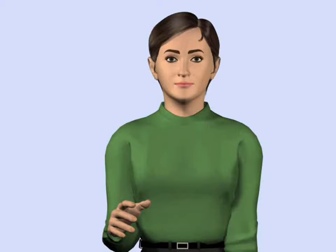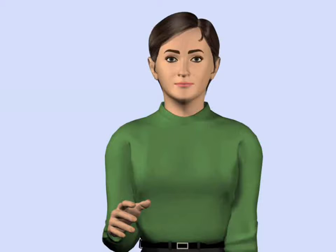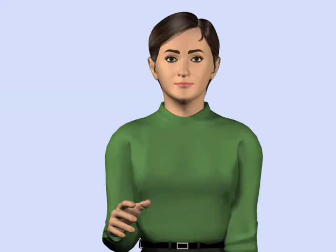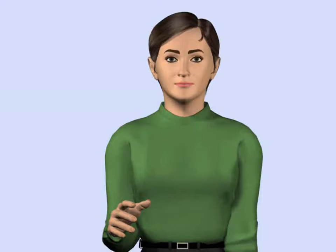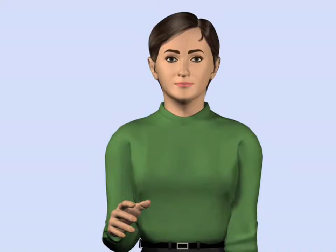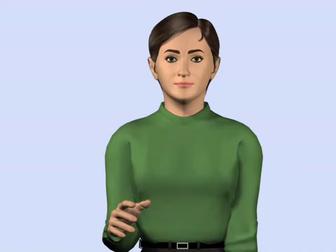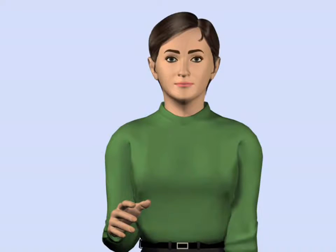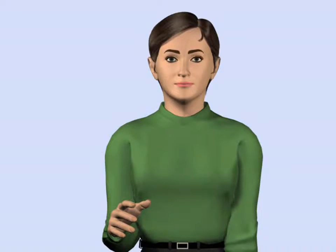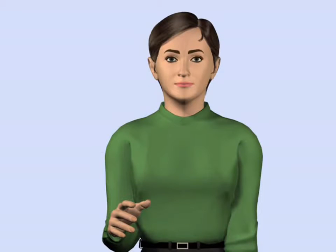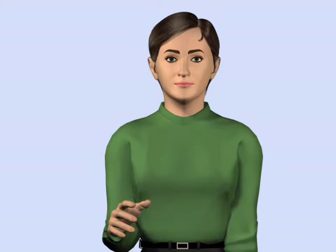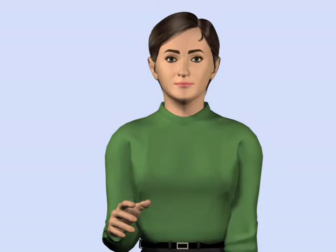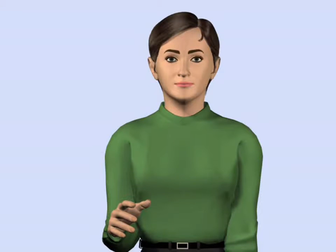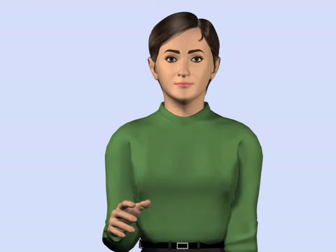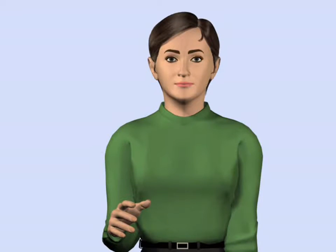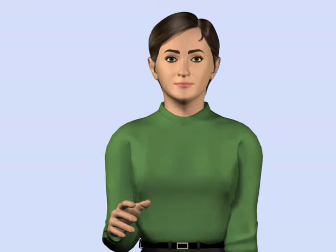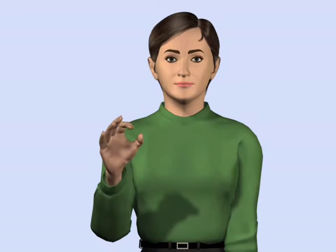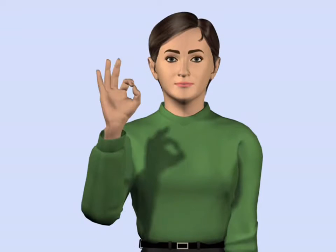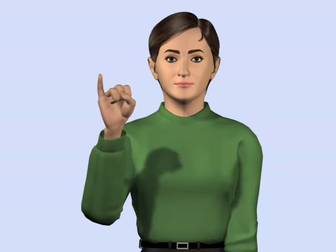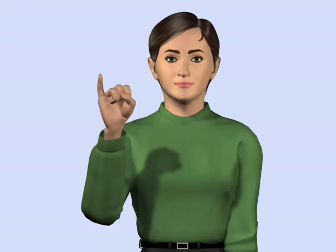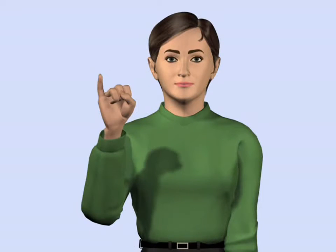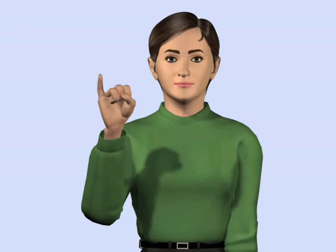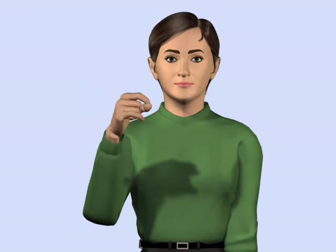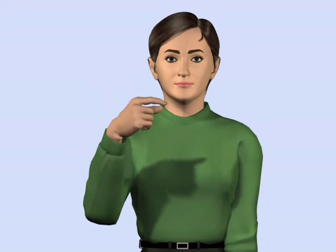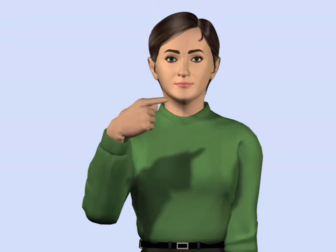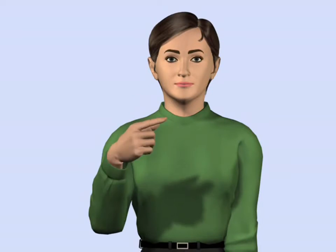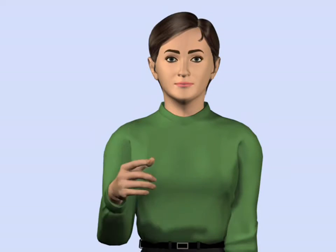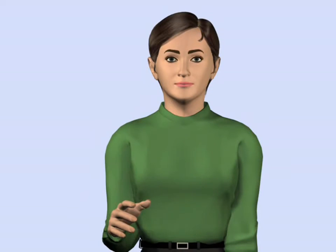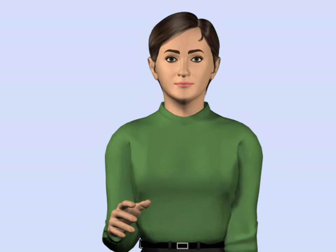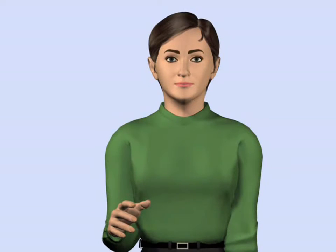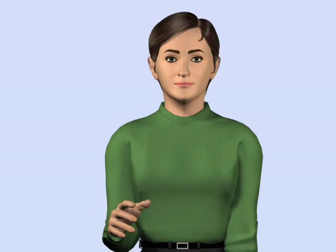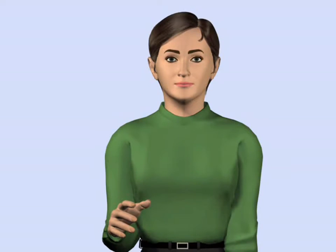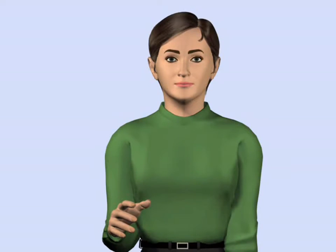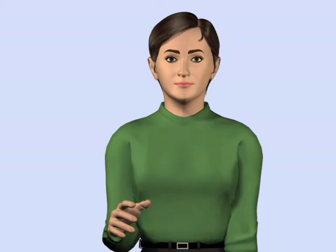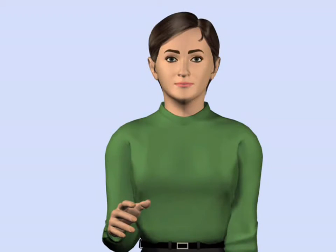fig